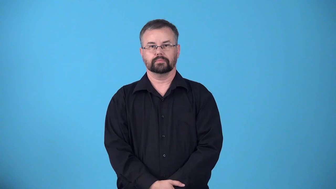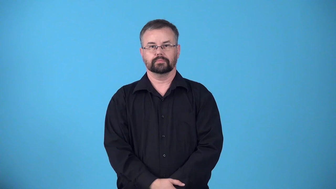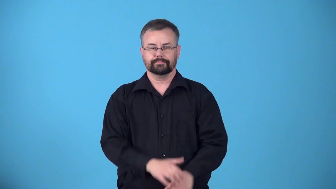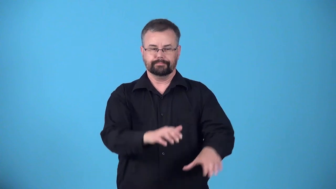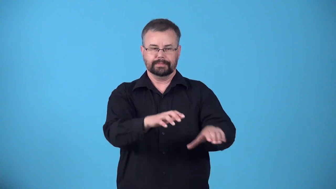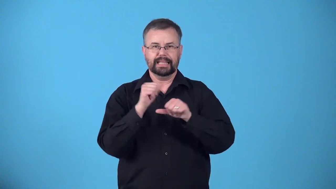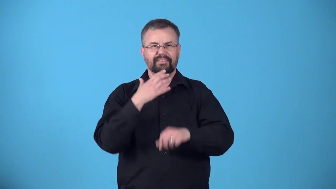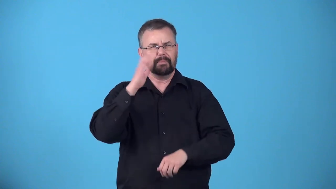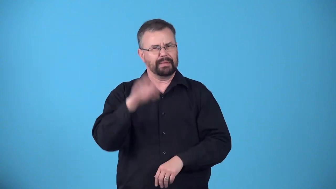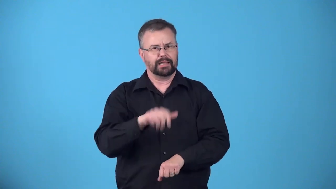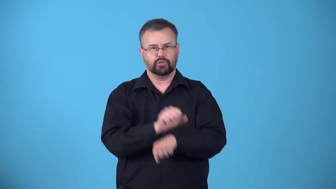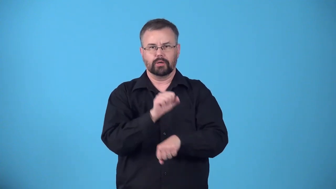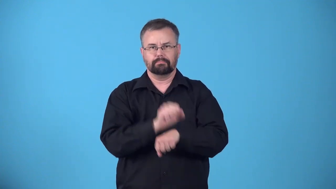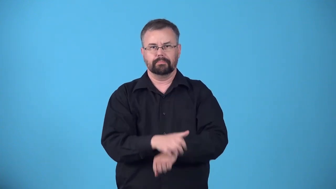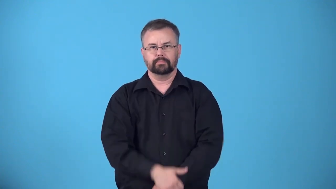abandon ship